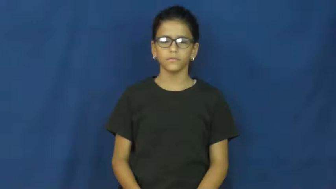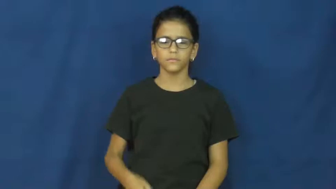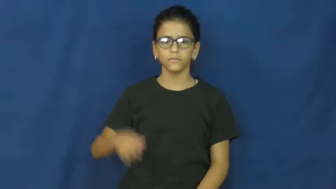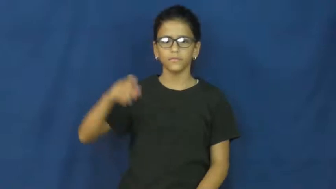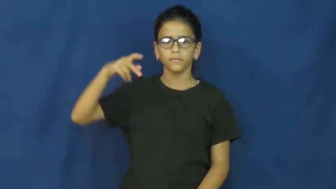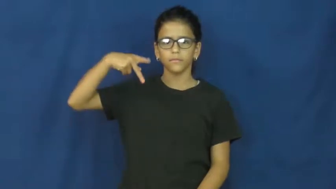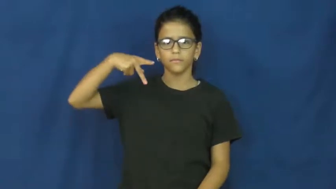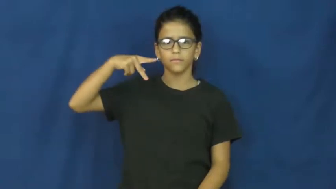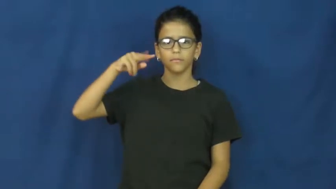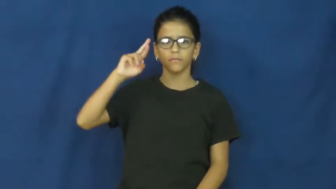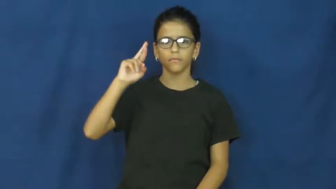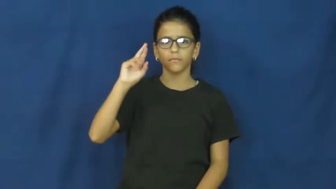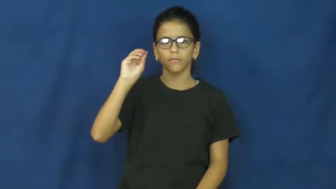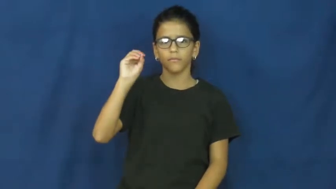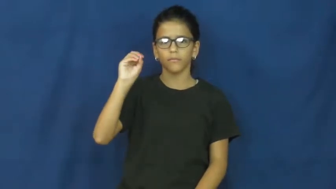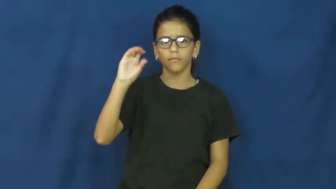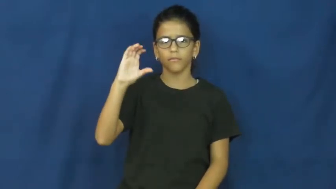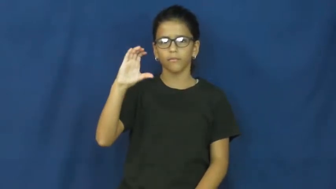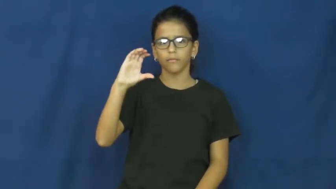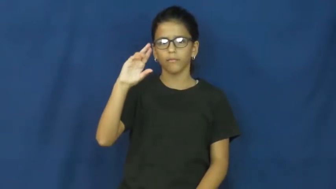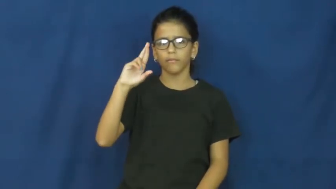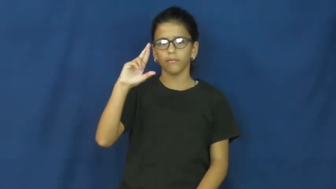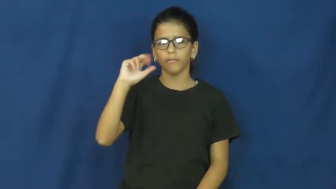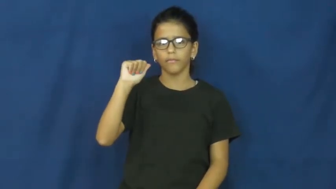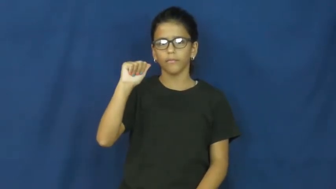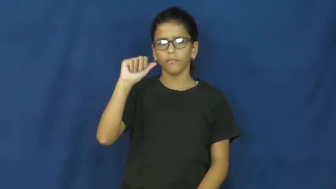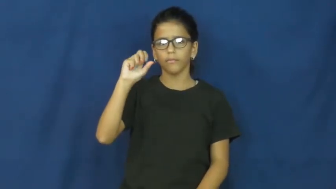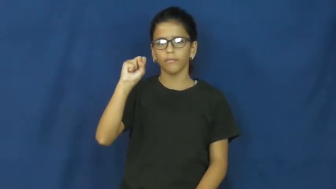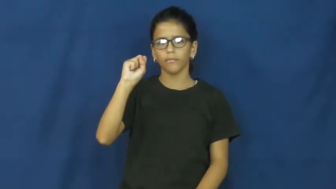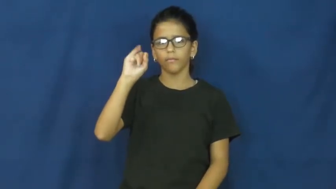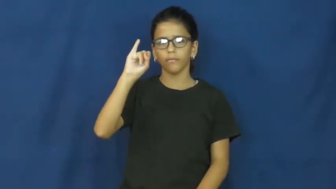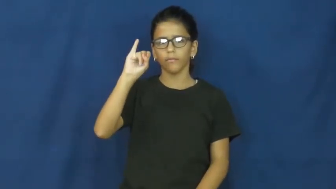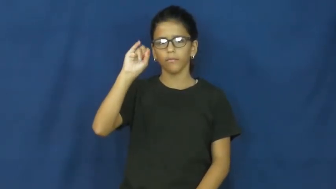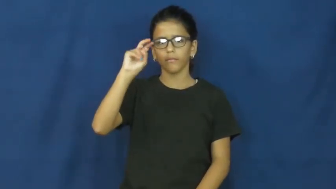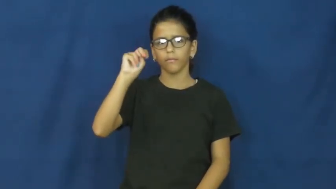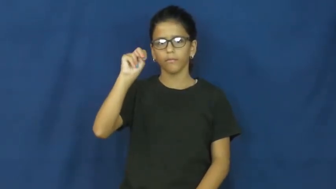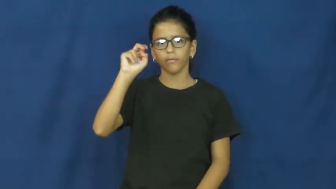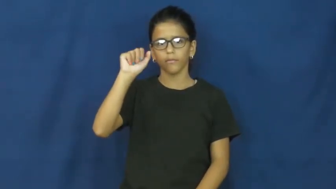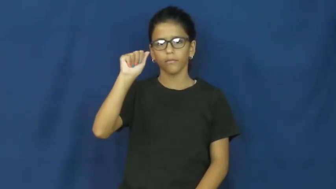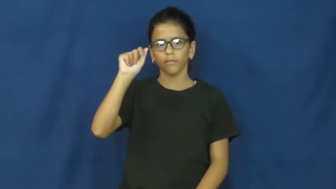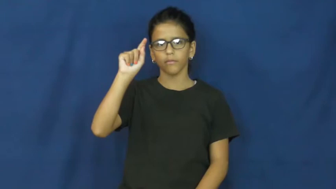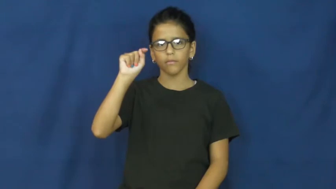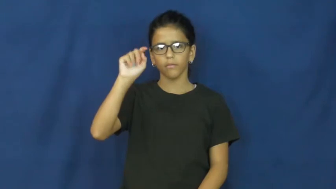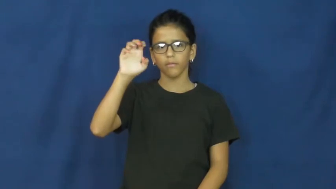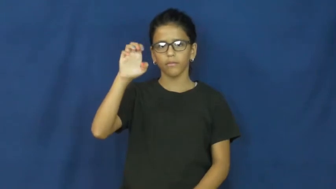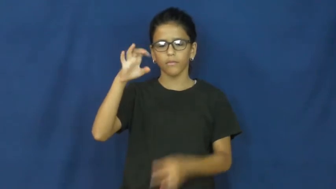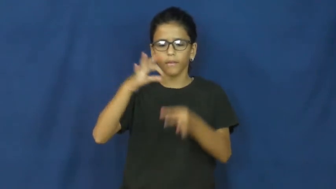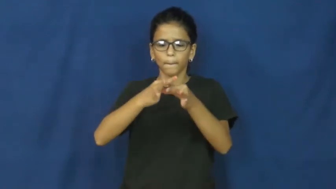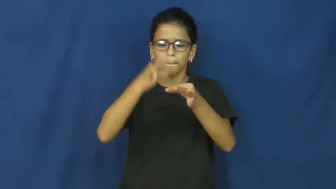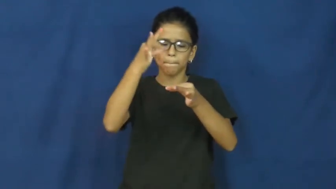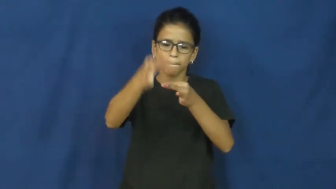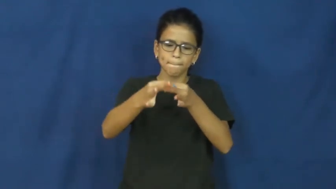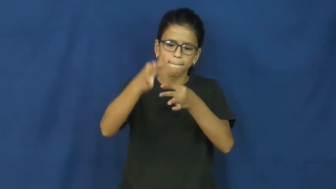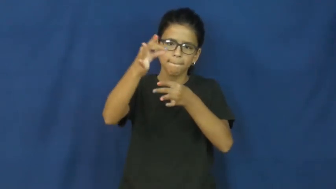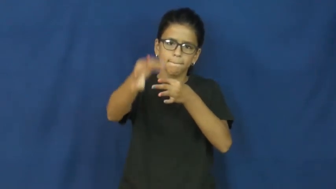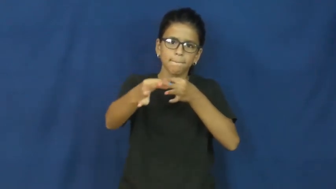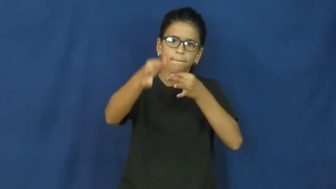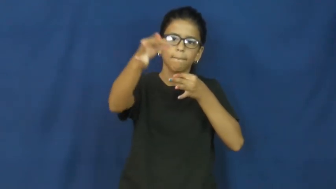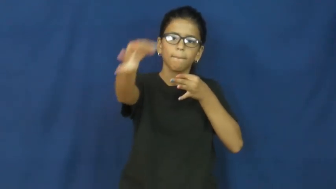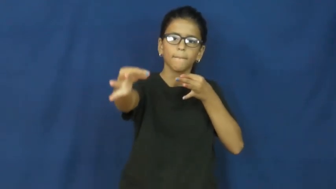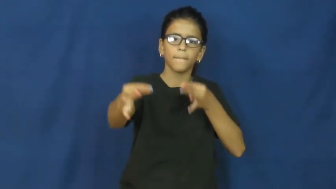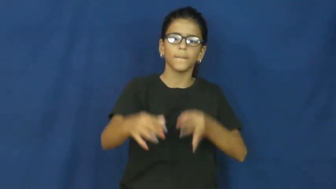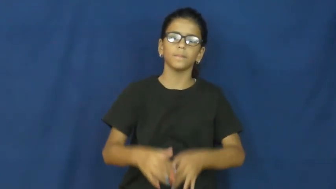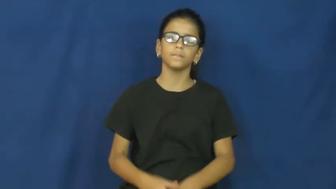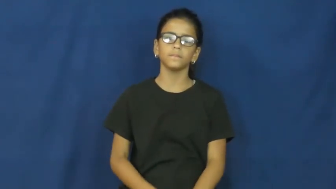procrastinate